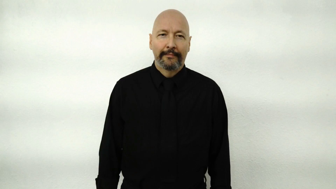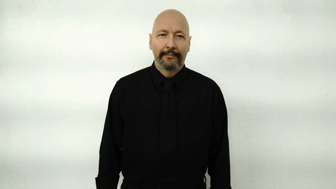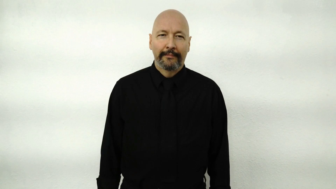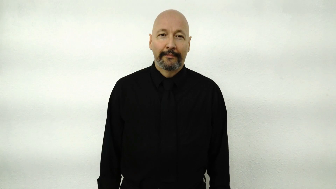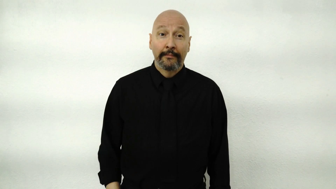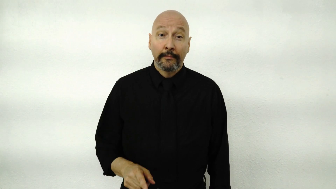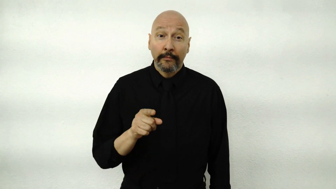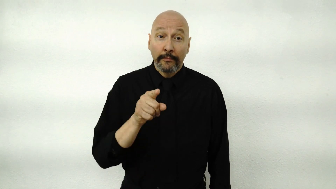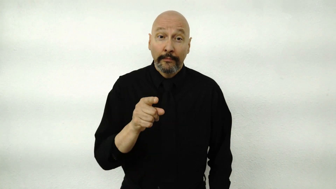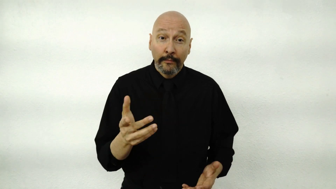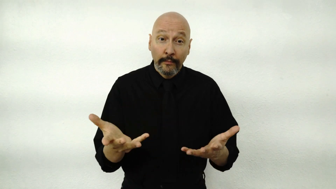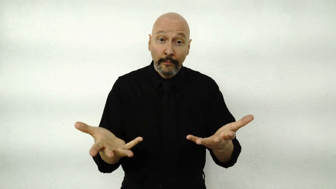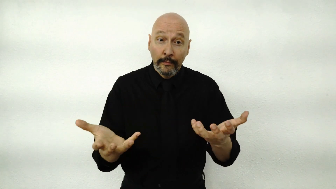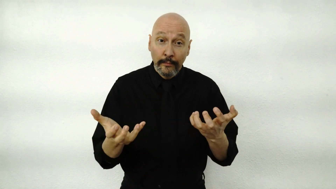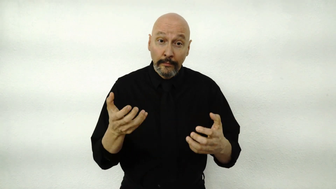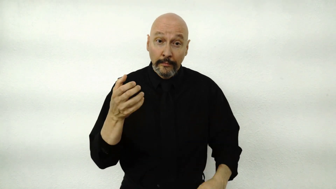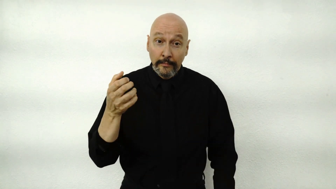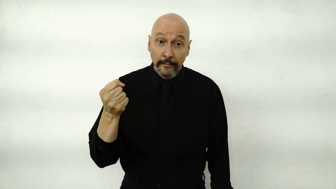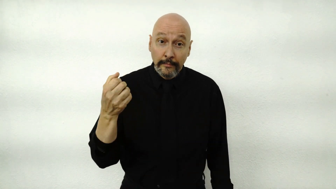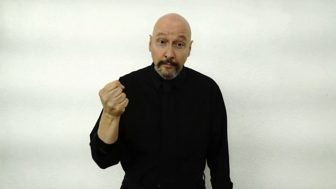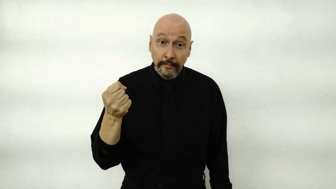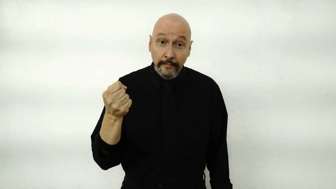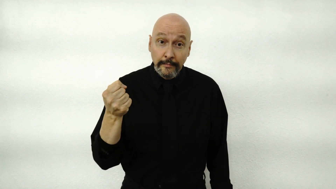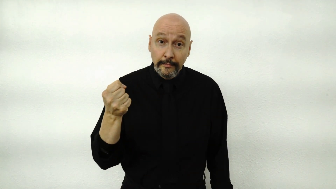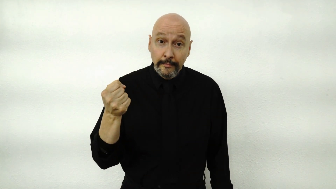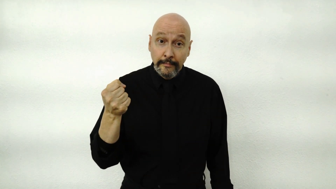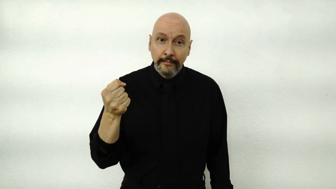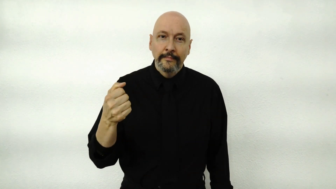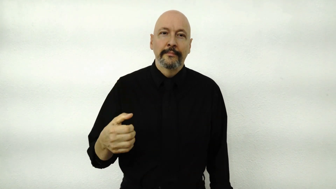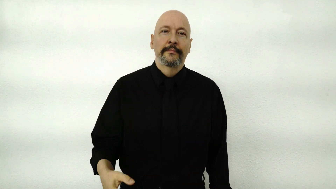Do you want milk? (YOU WANT MILK?)